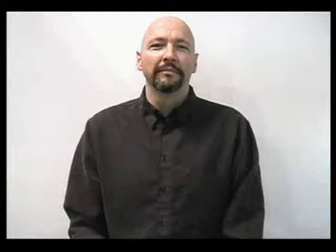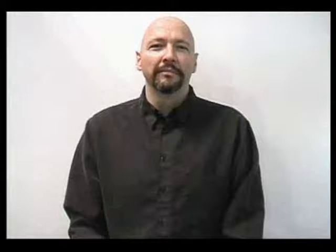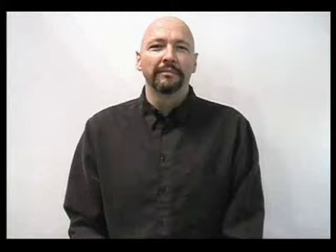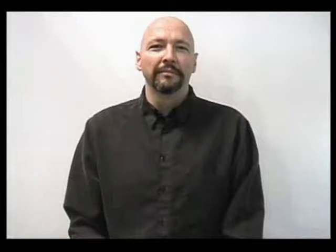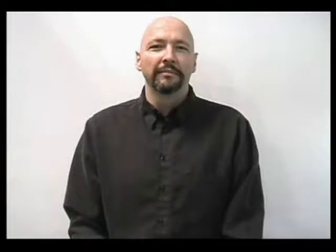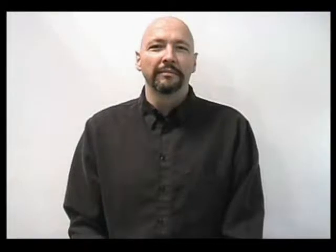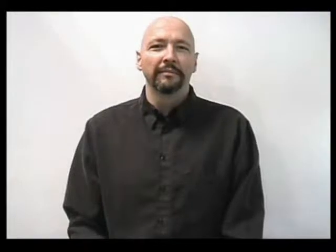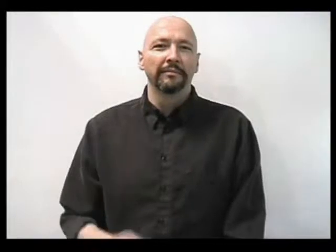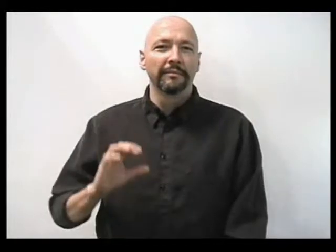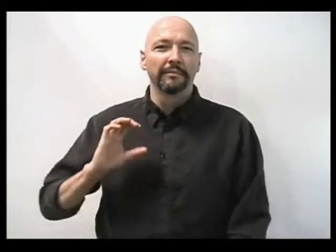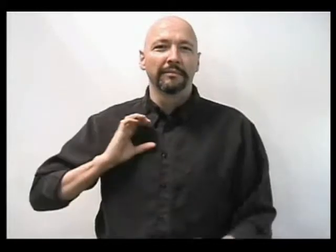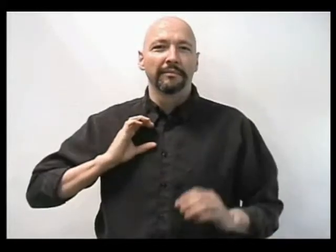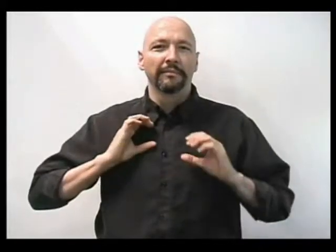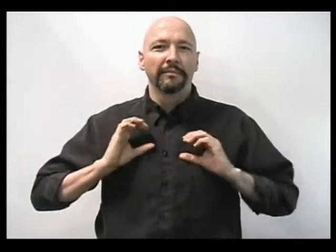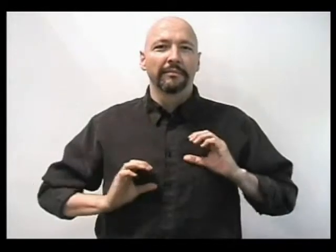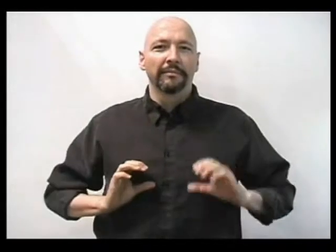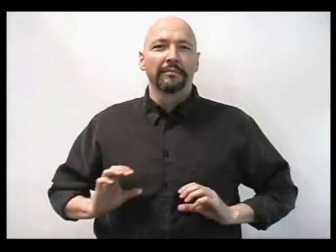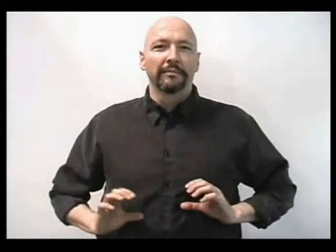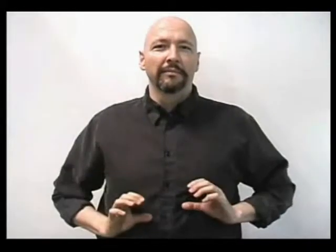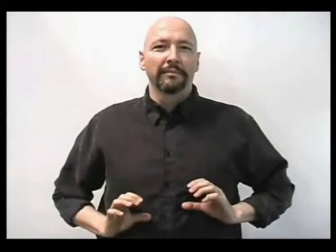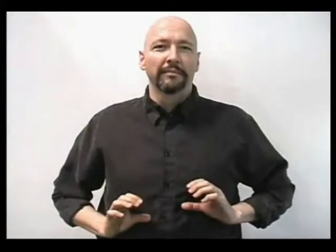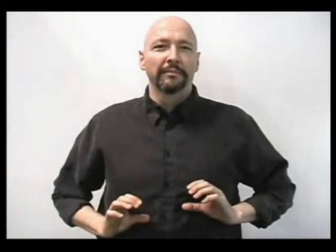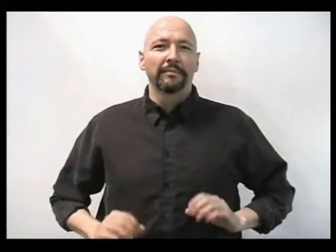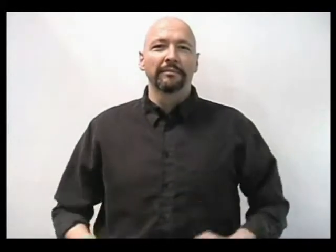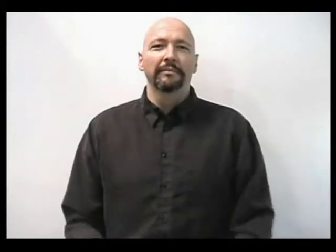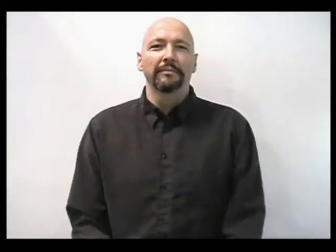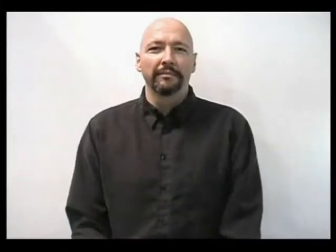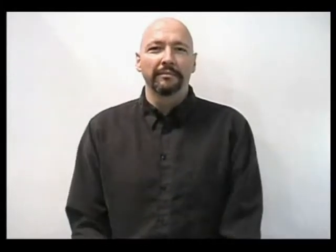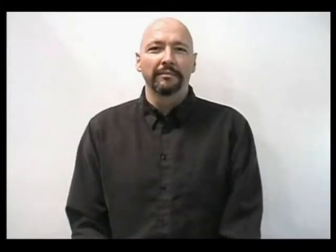DOTS (LARGE)